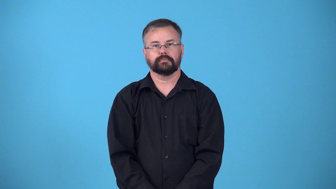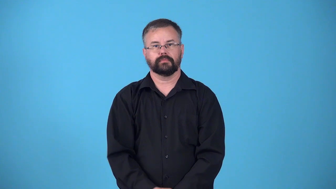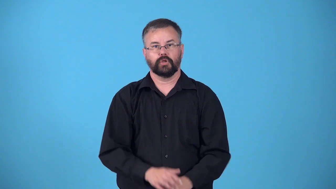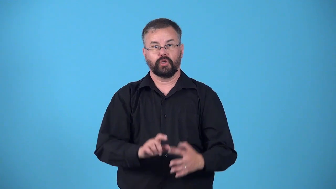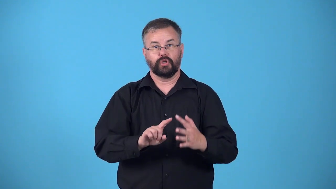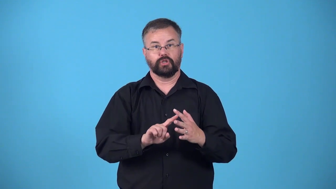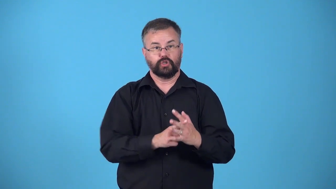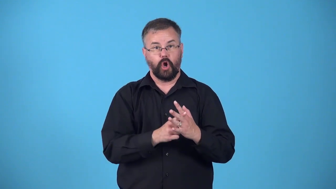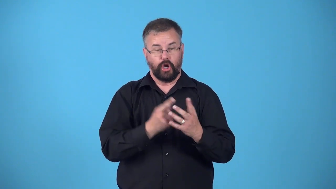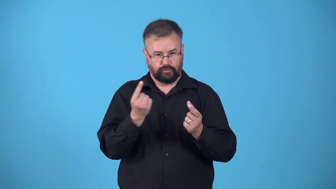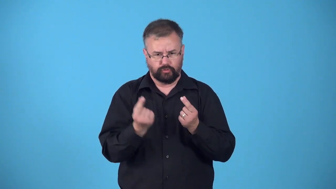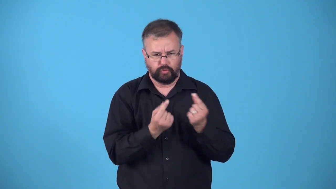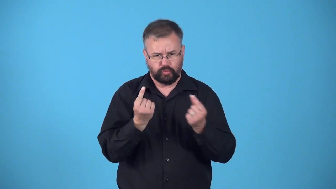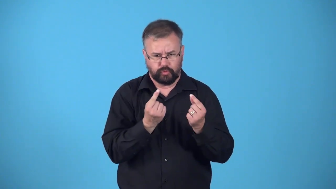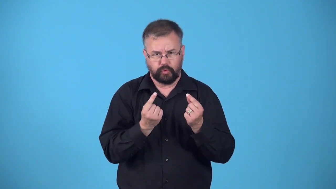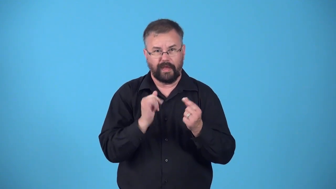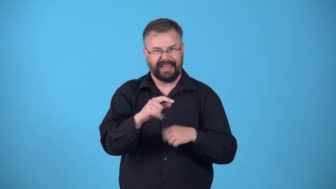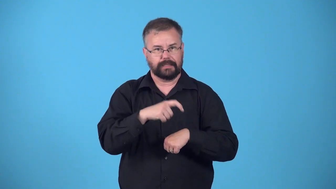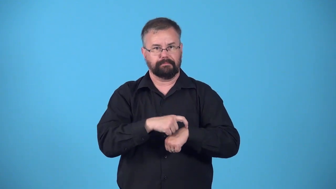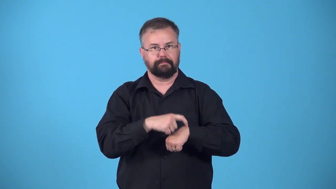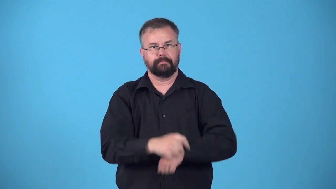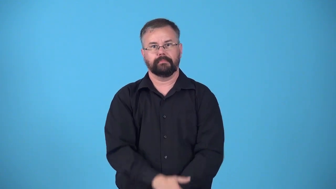enter